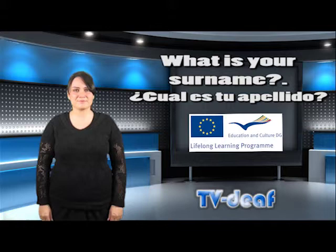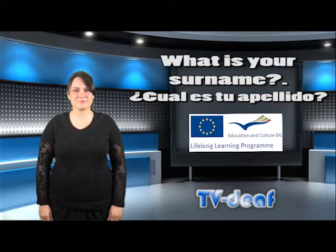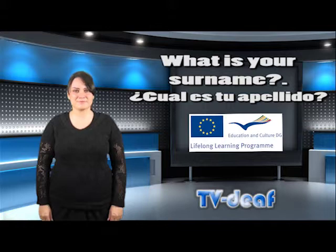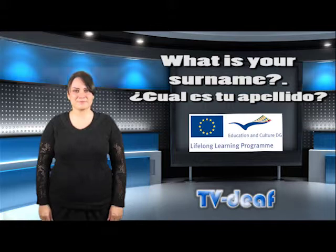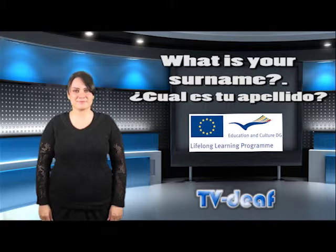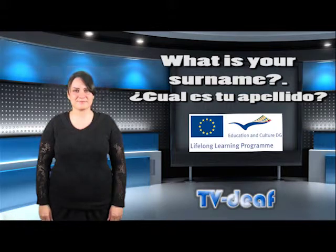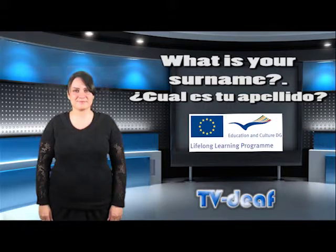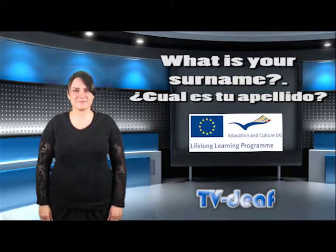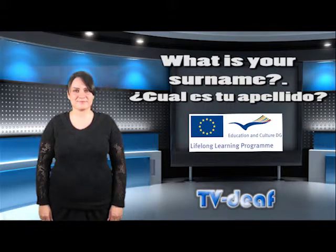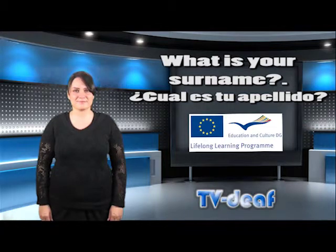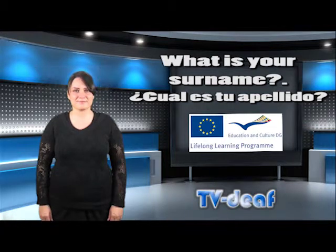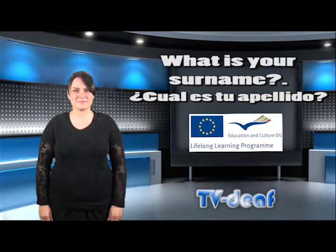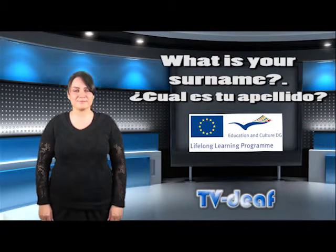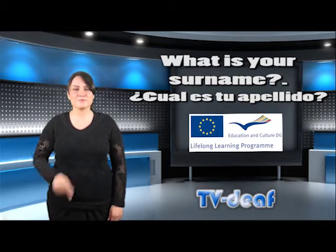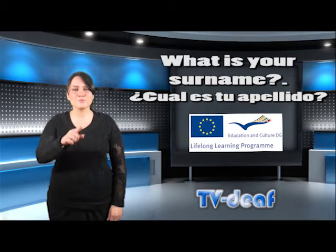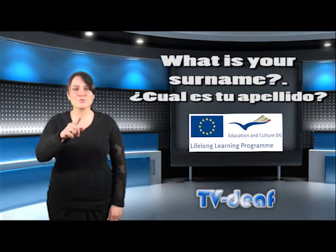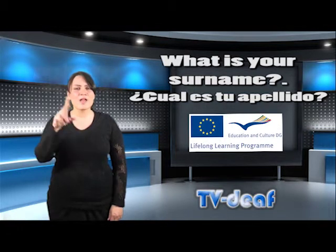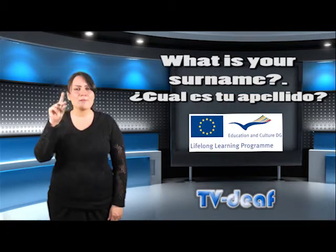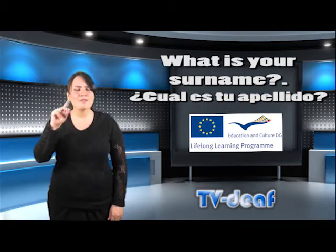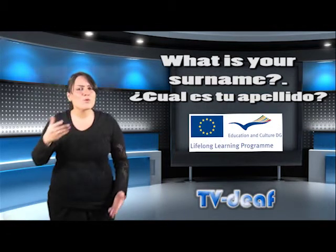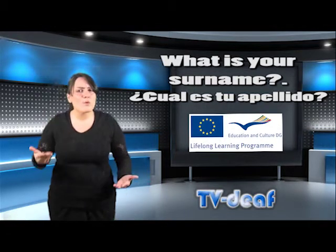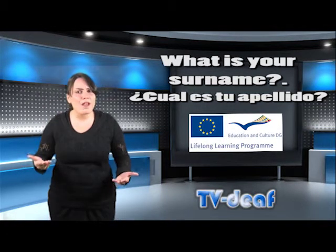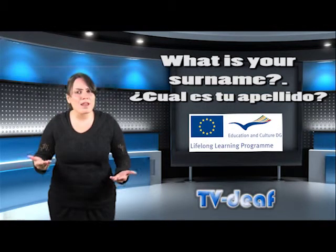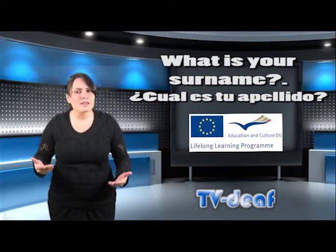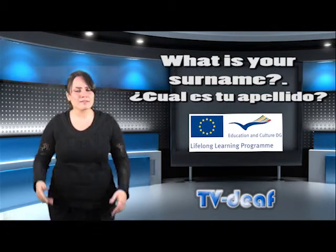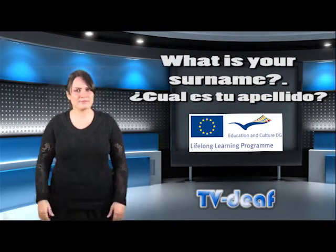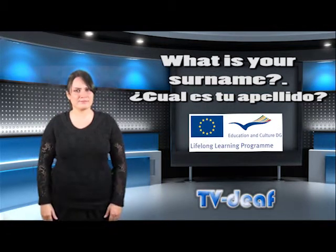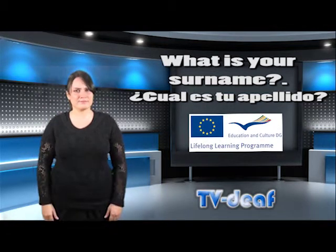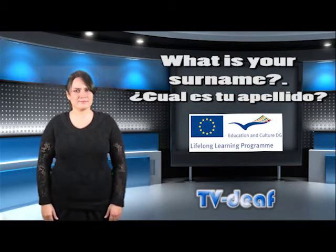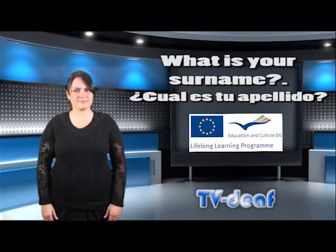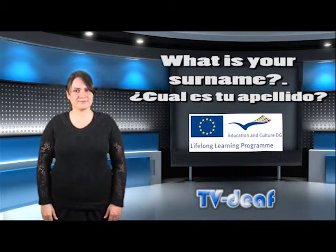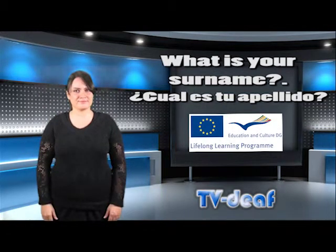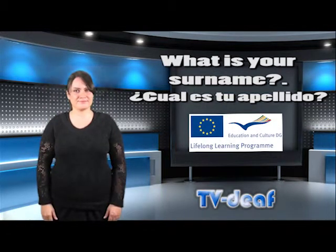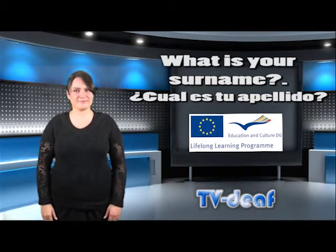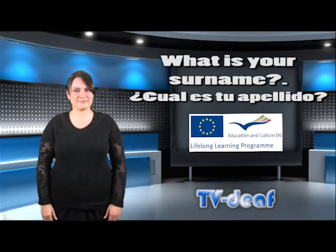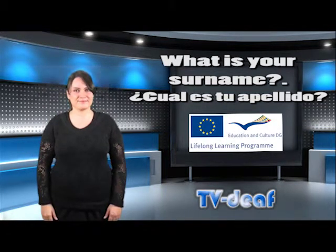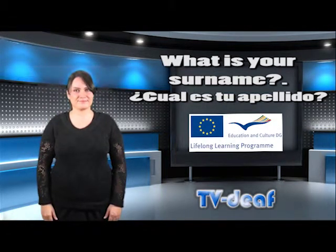What is your surname?